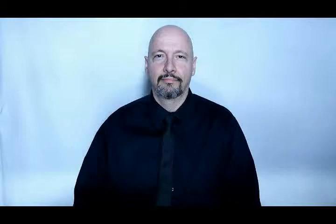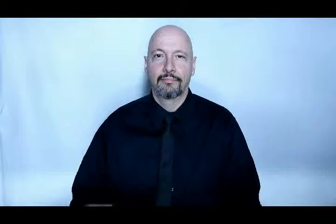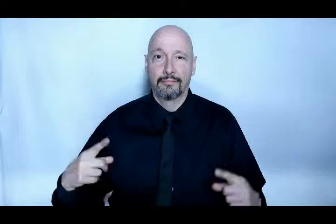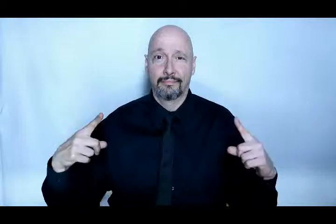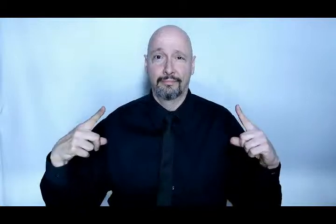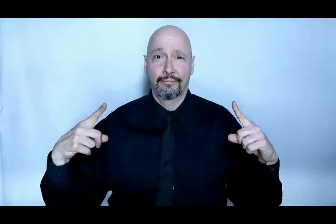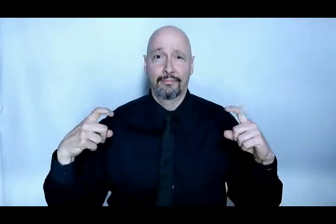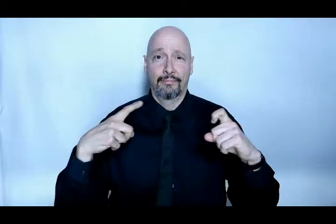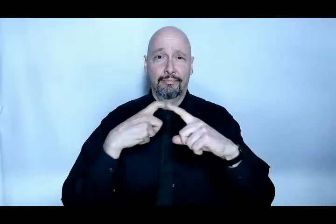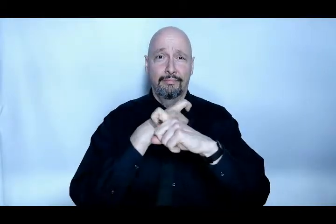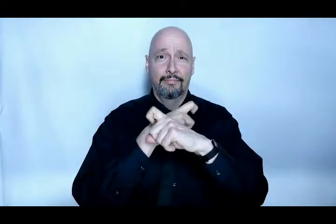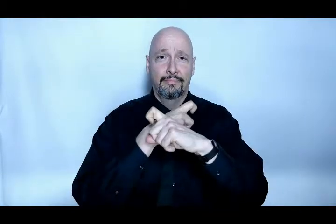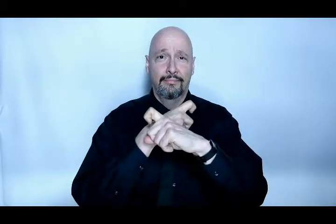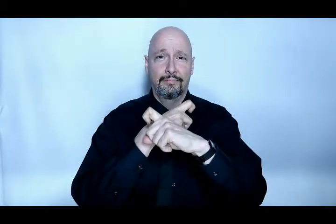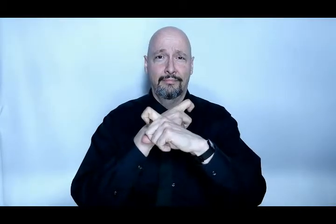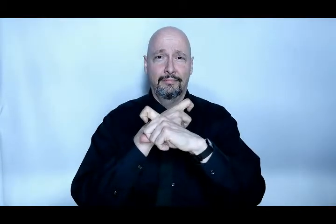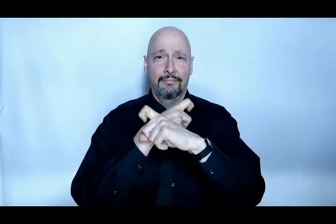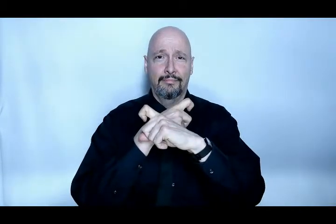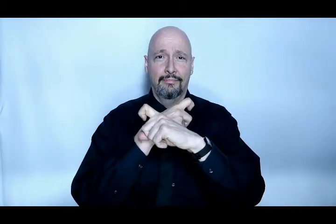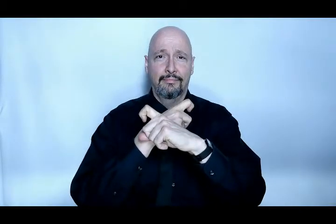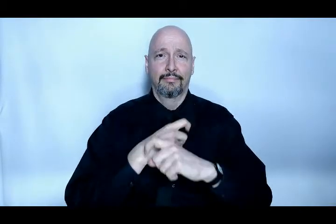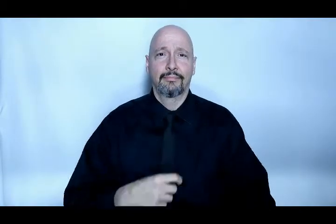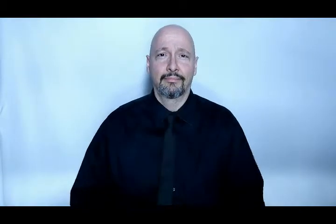complicated